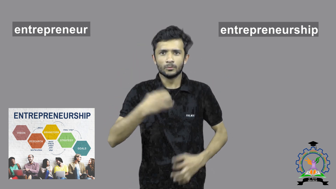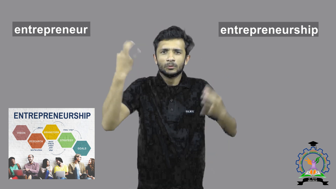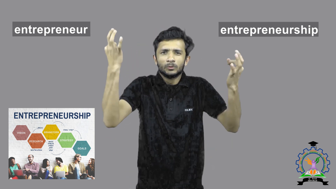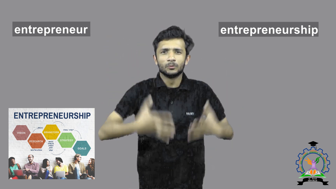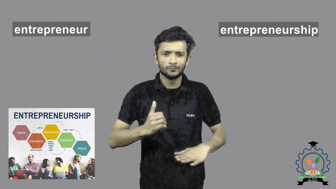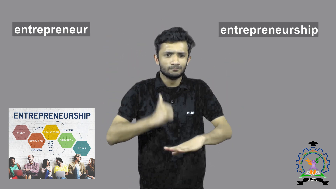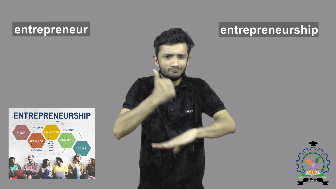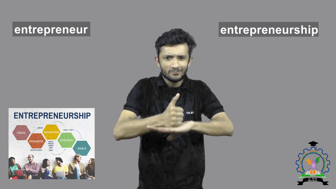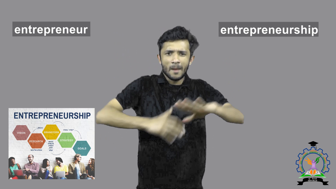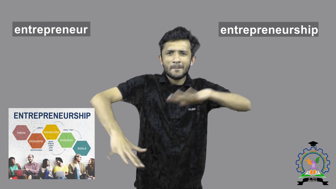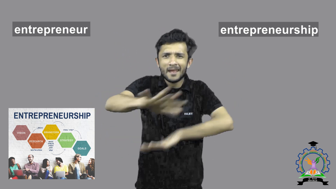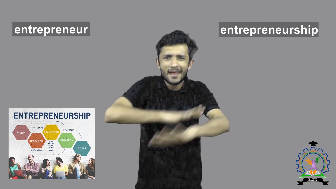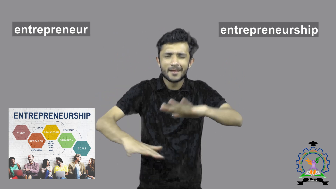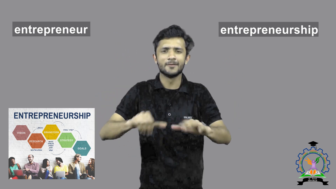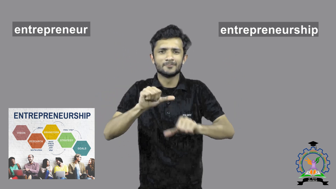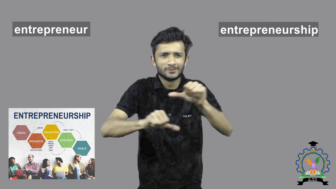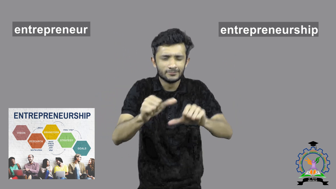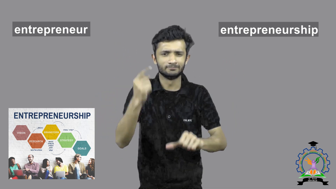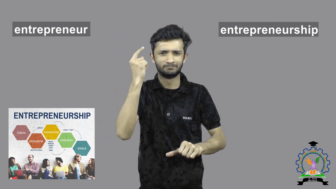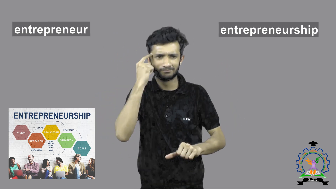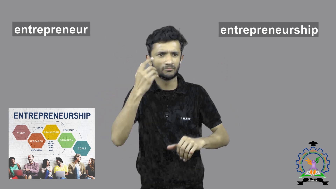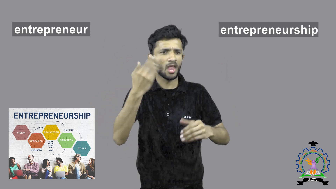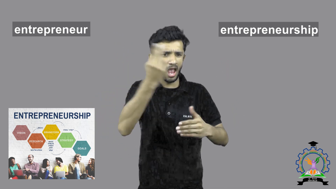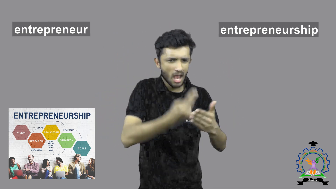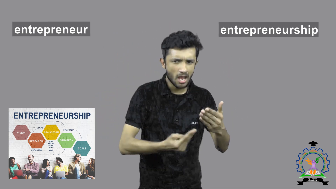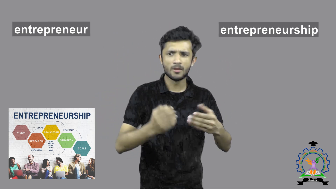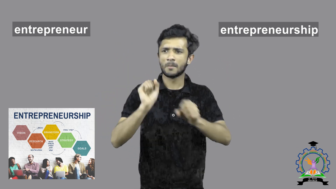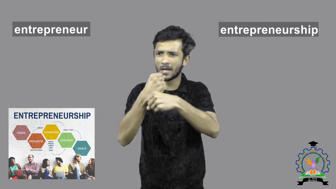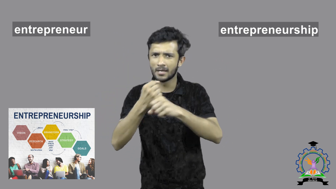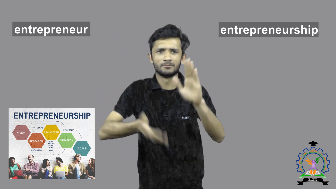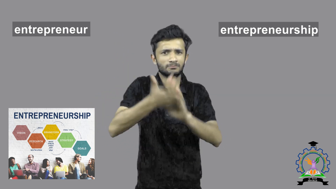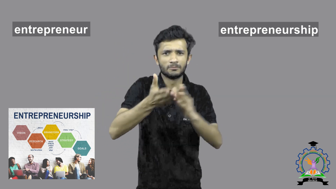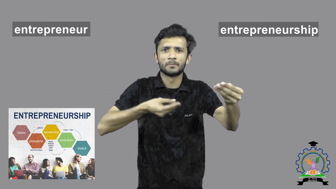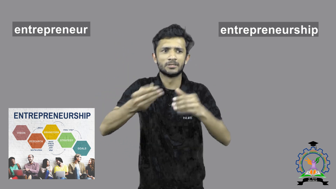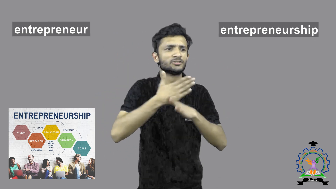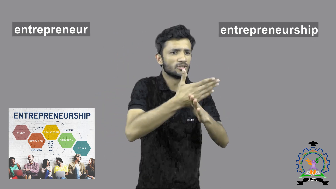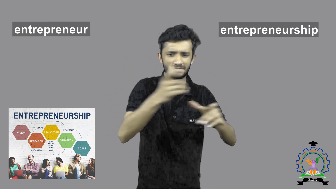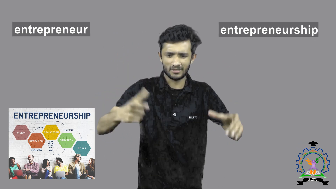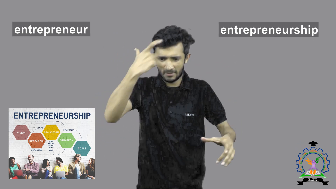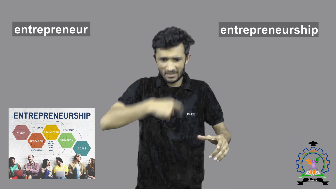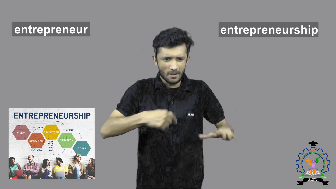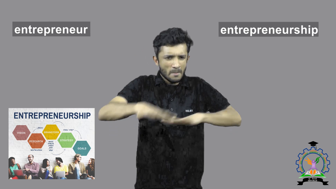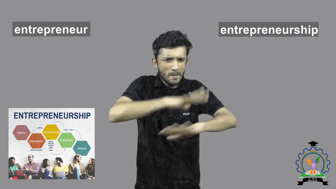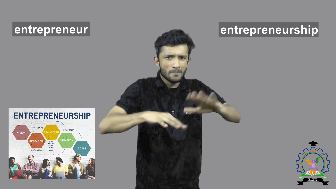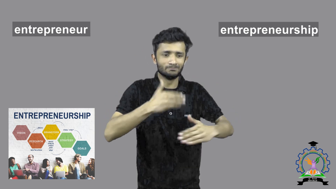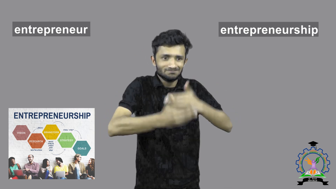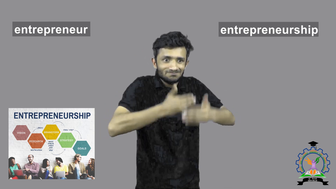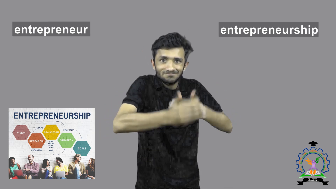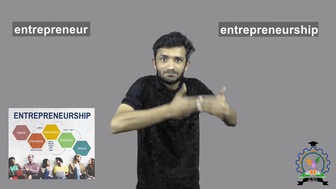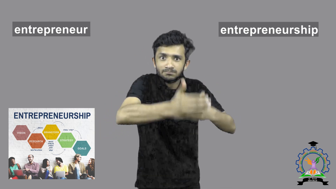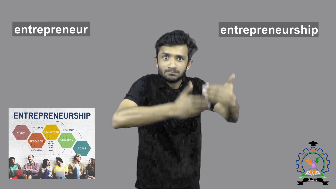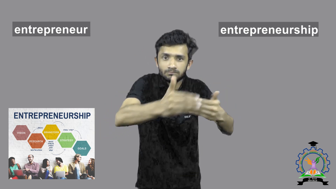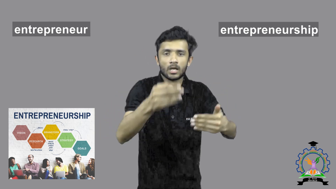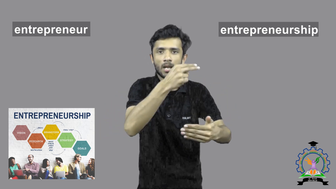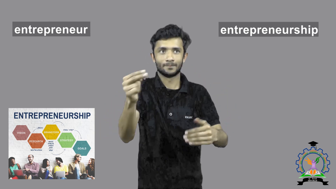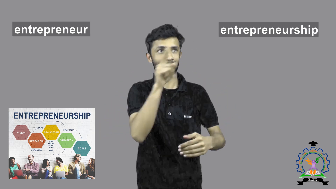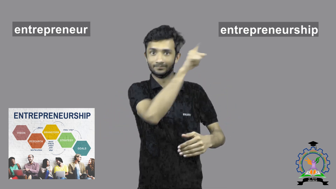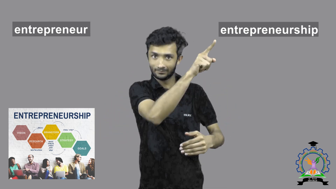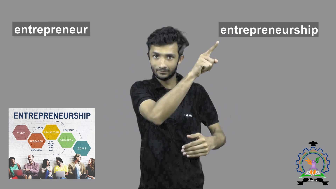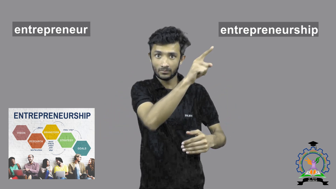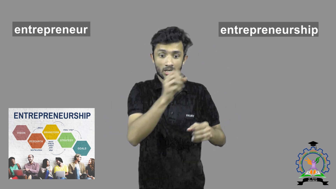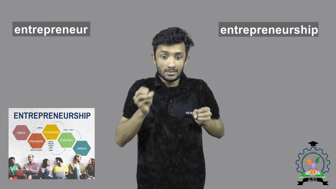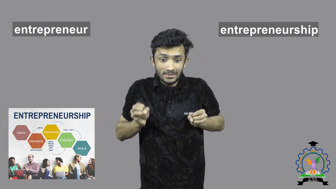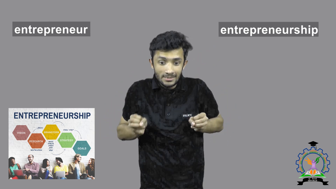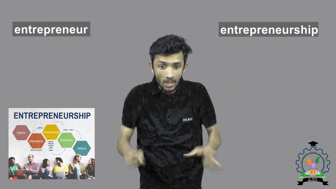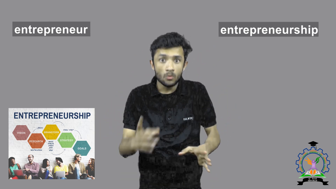entrepreneur and entrepreneurship